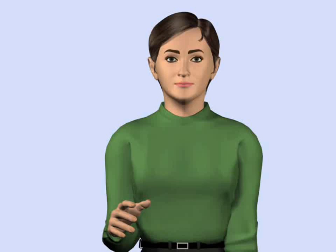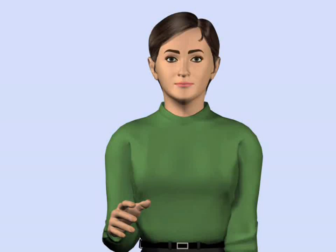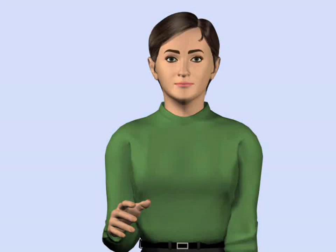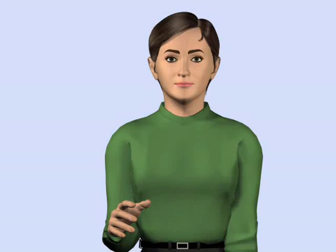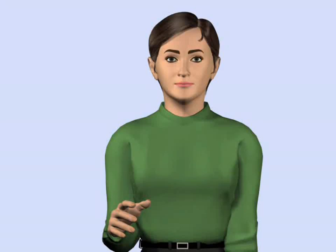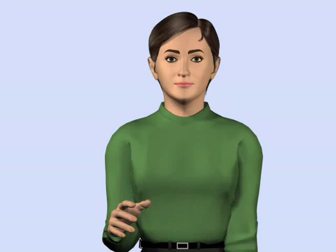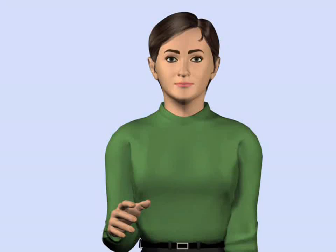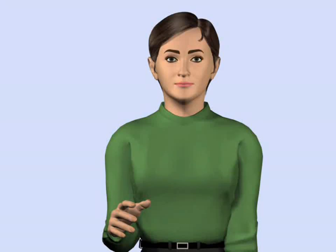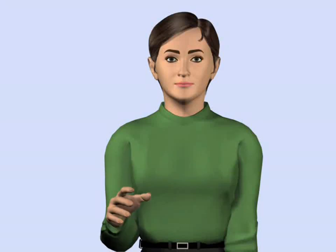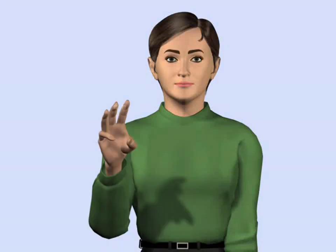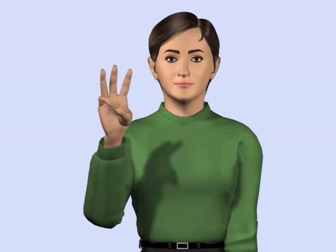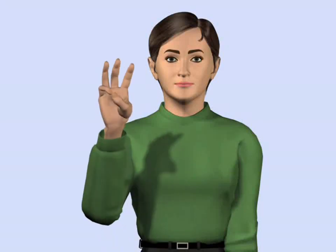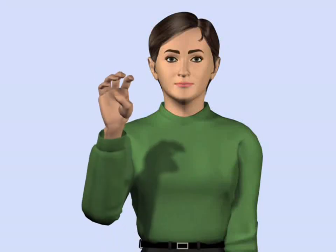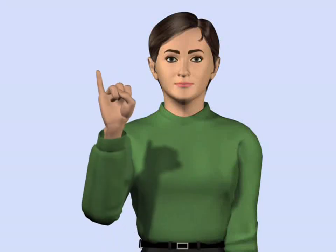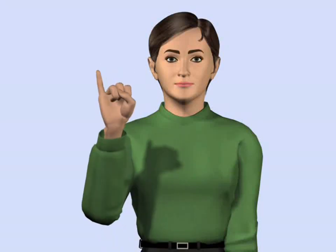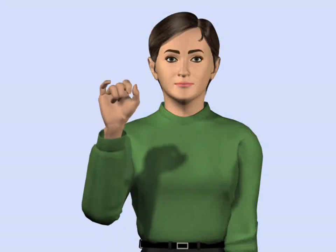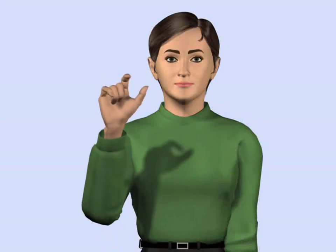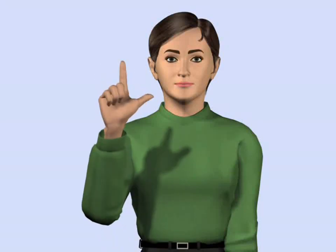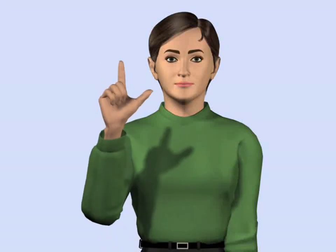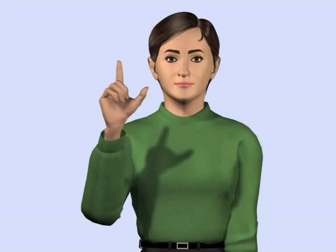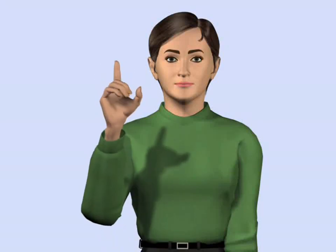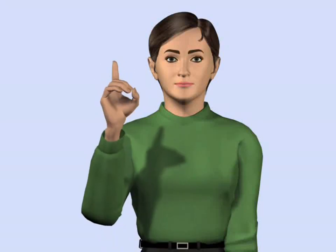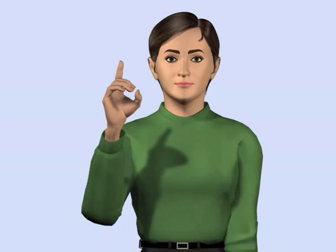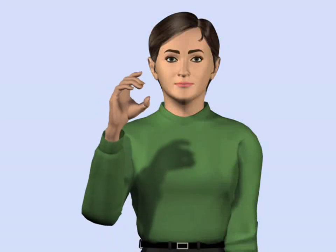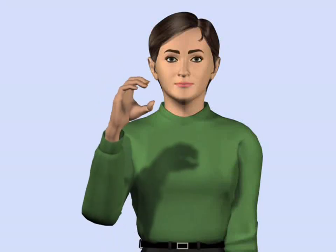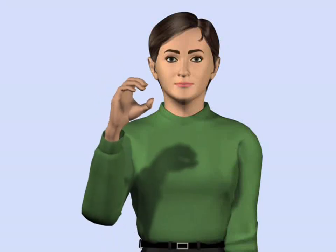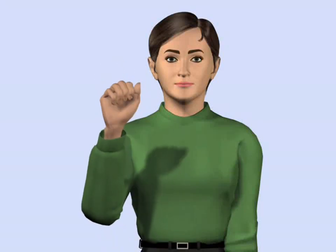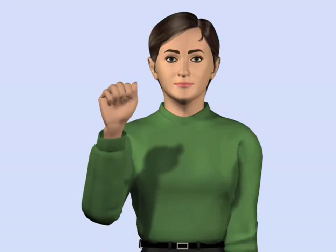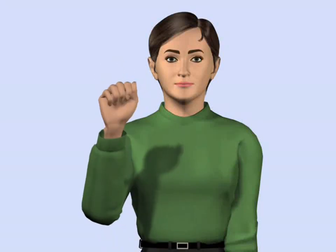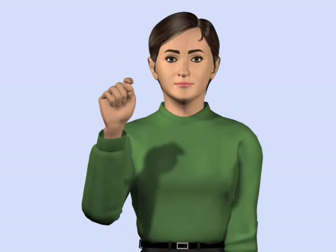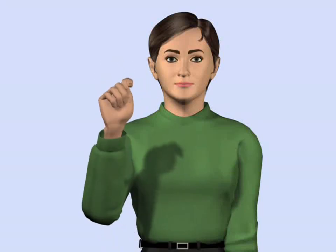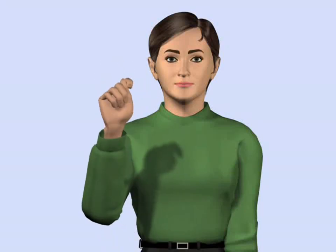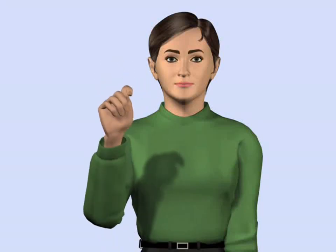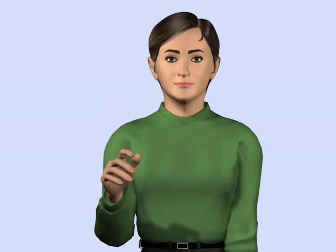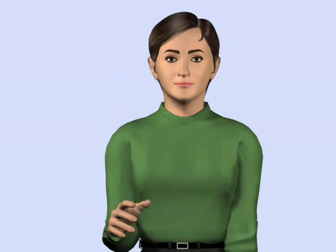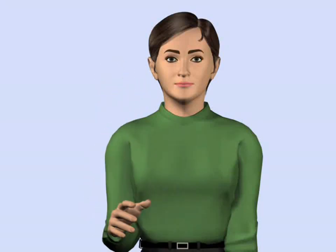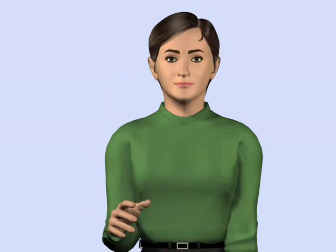wildcat